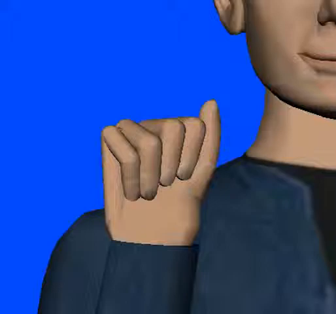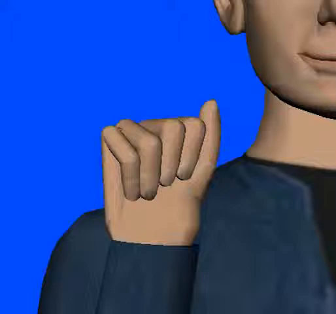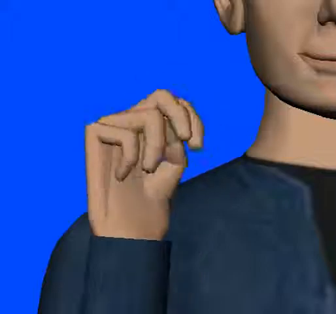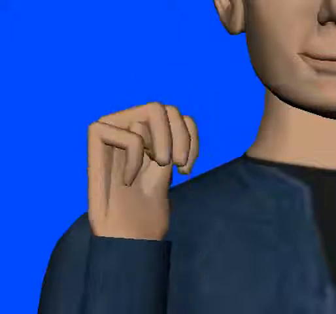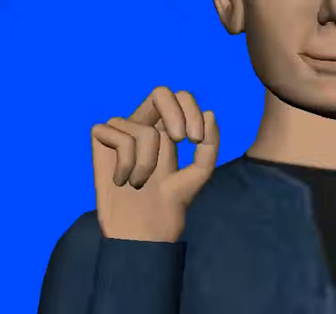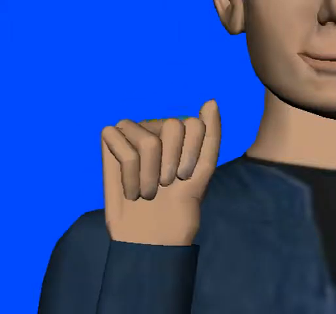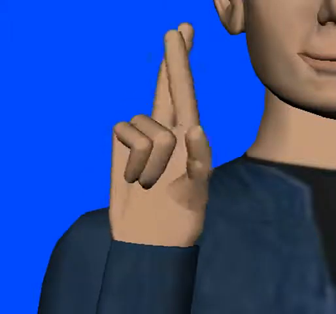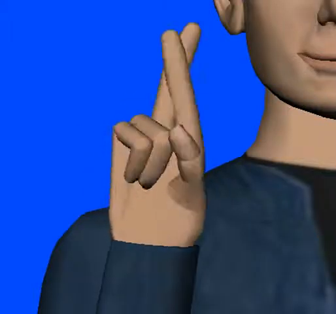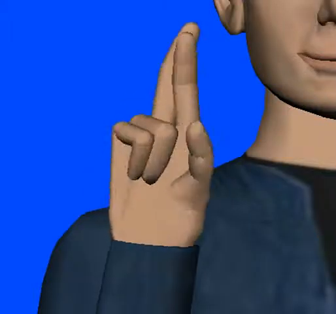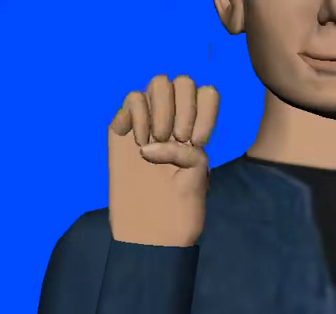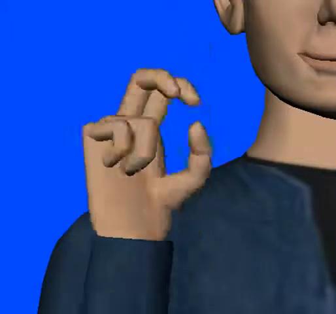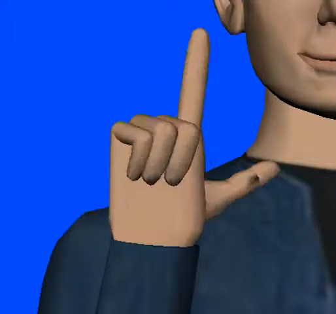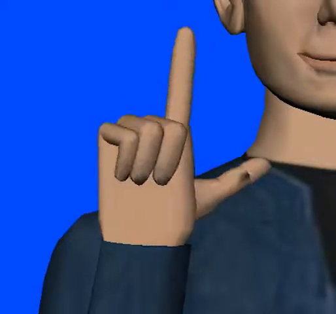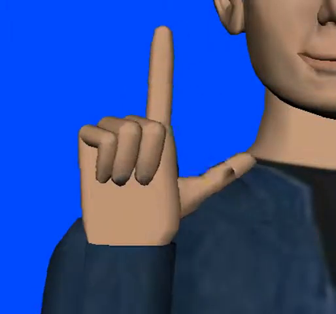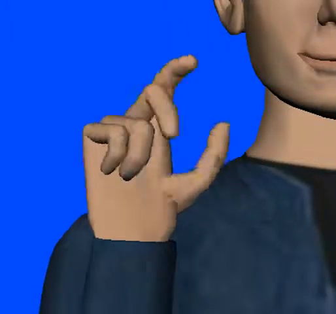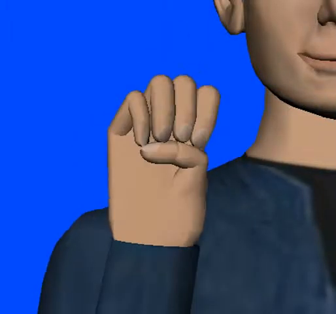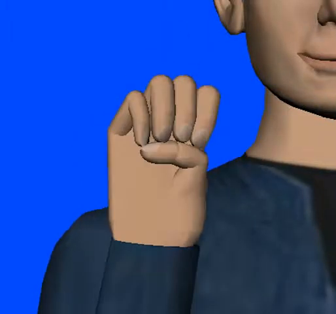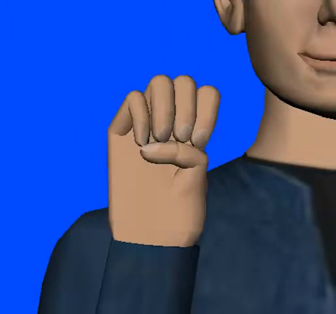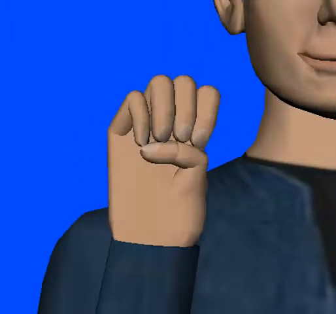amarelle